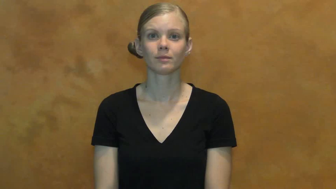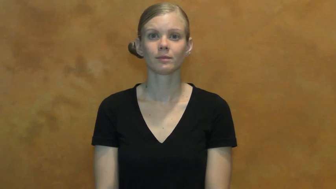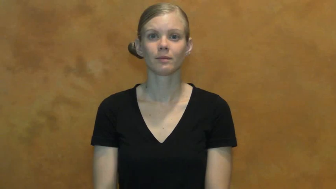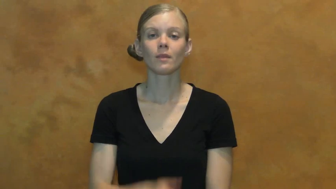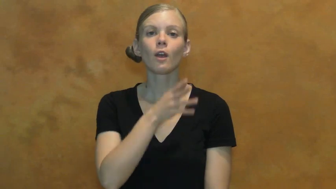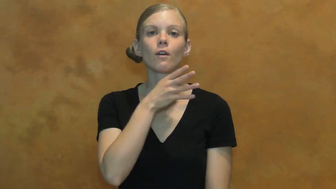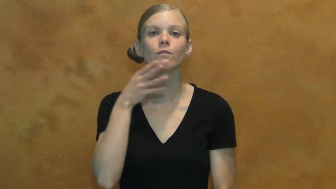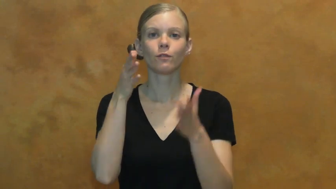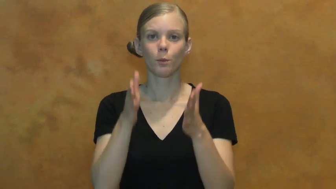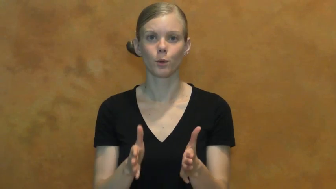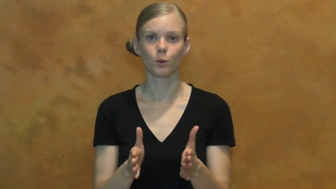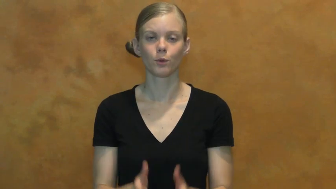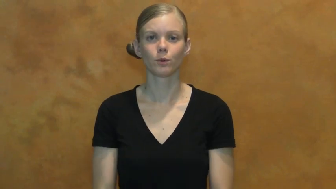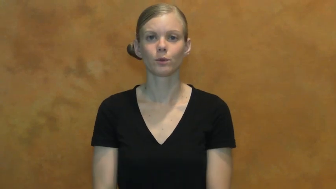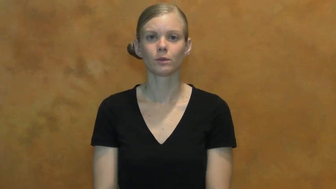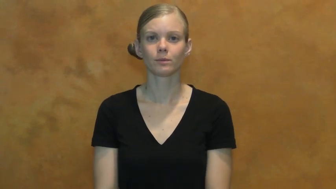farmer